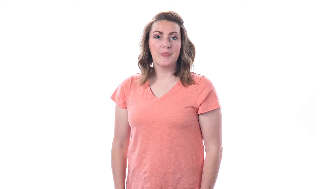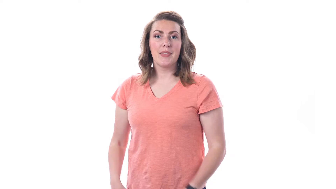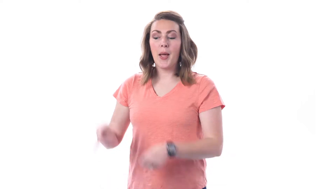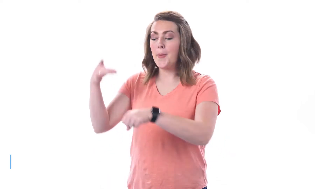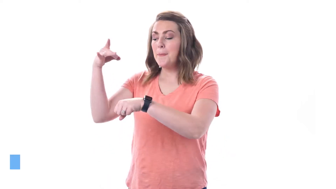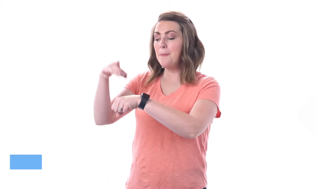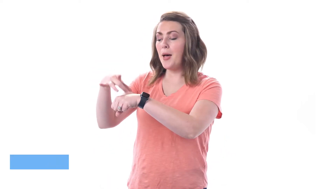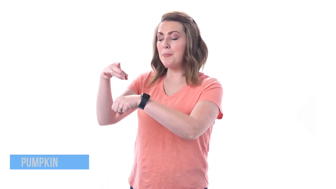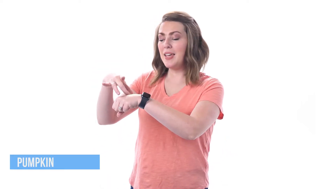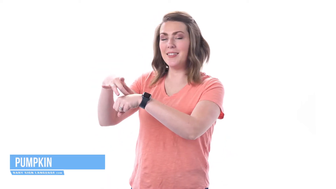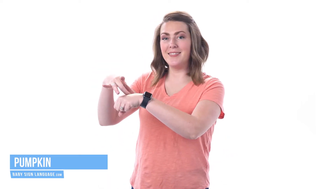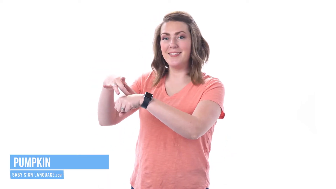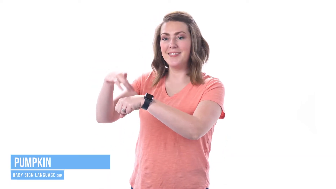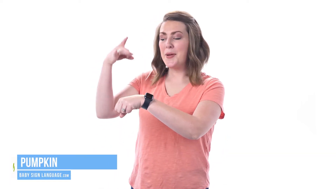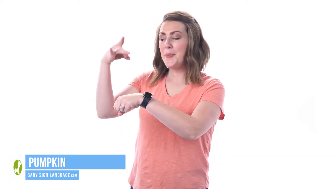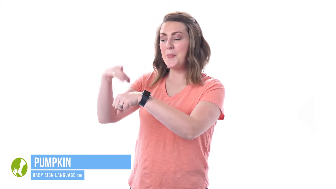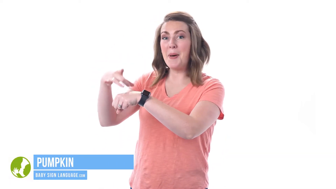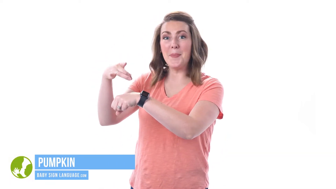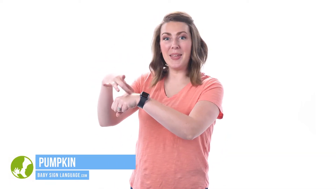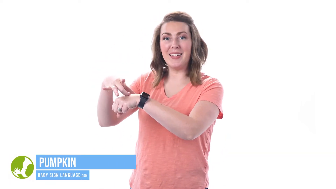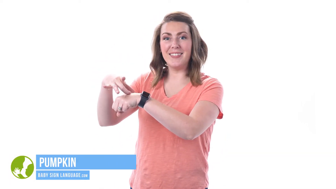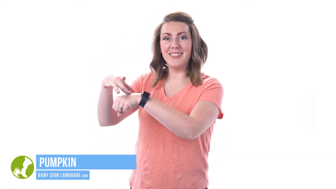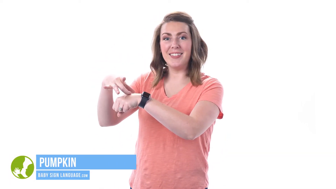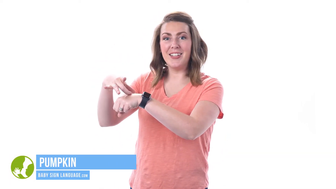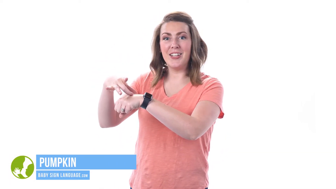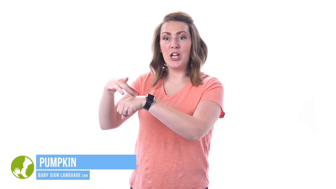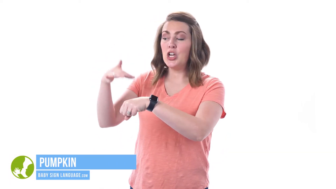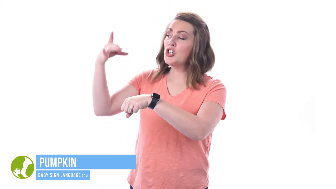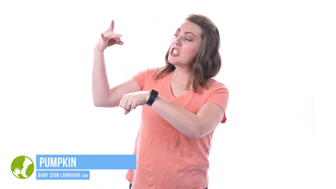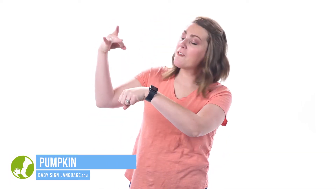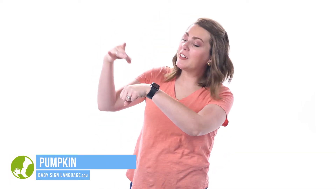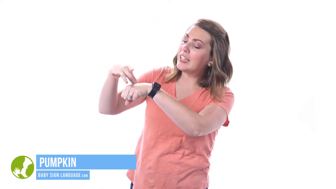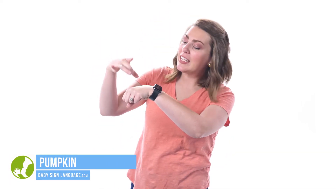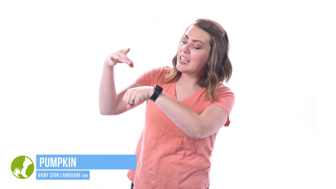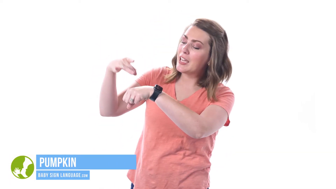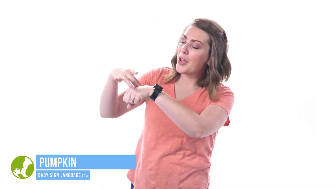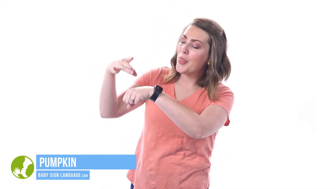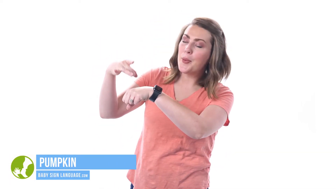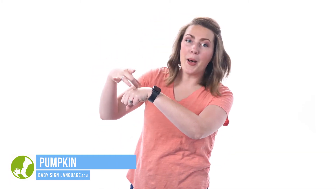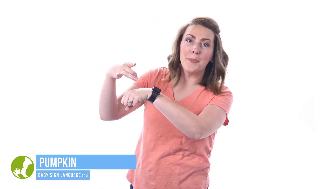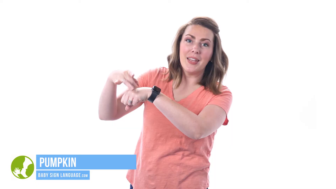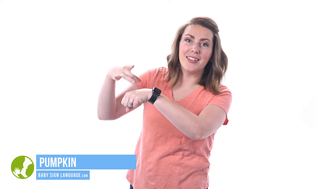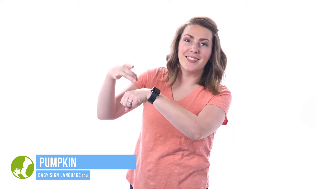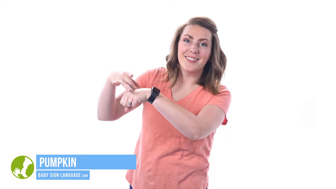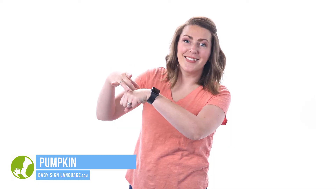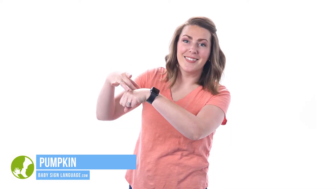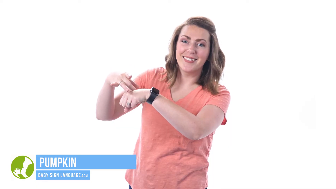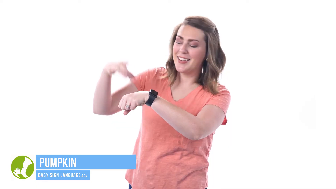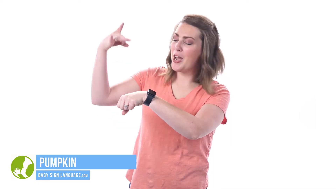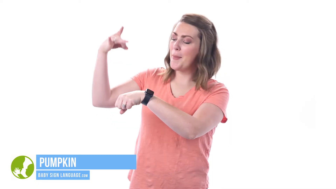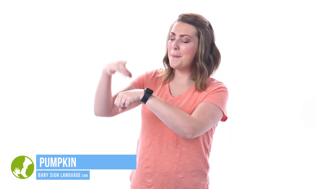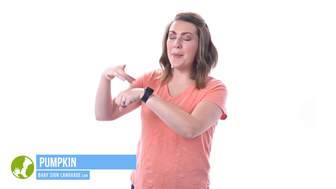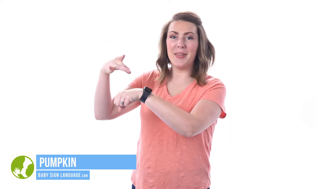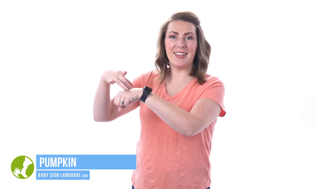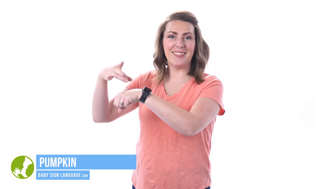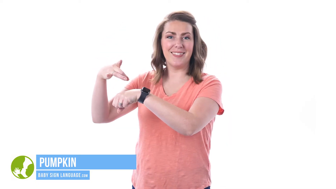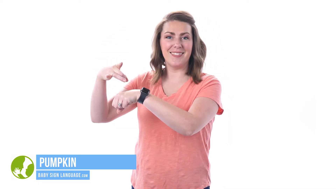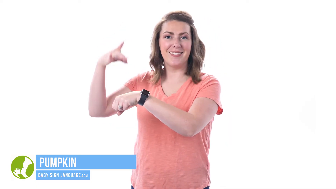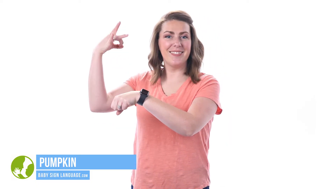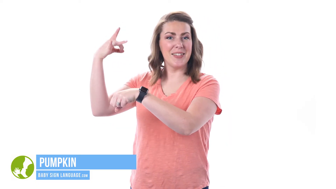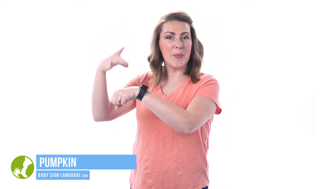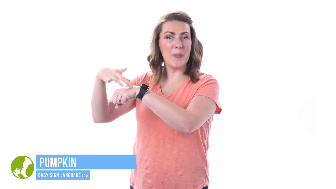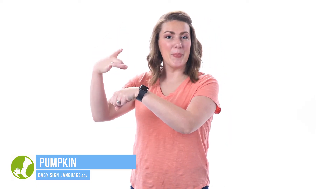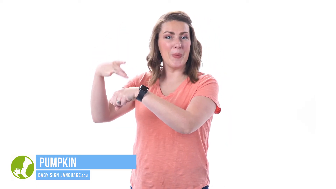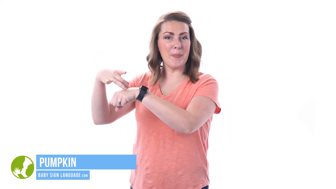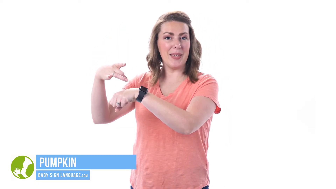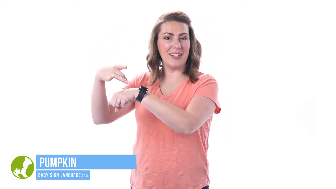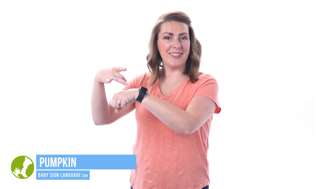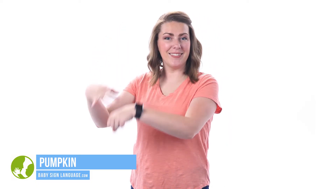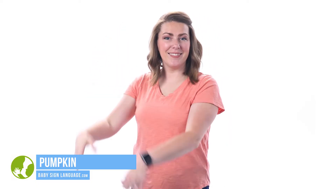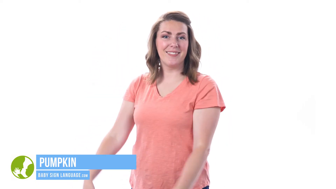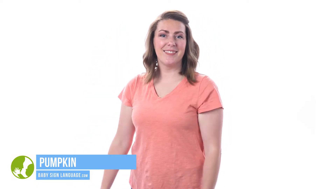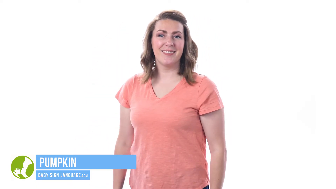Pumpkin